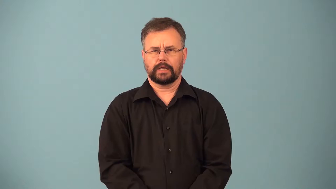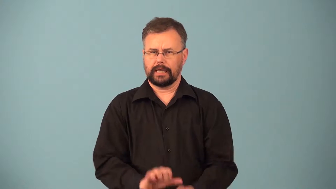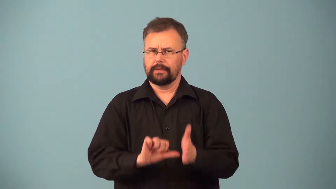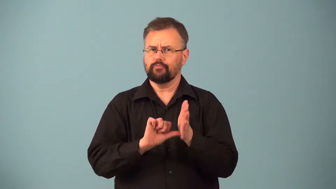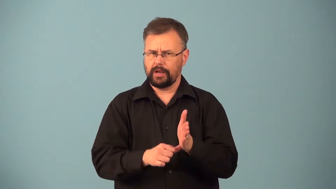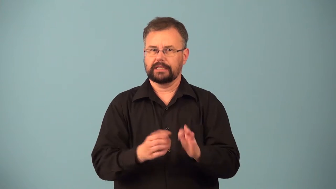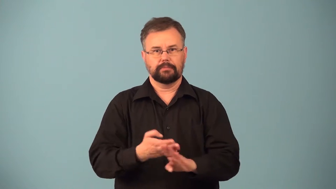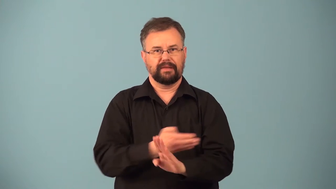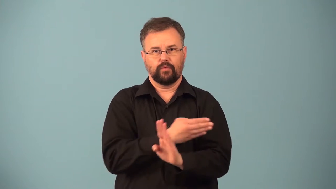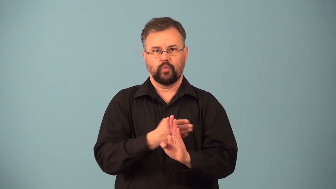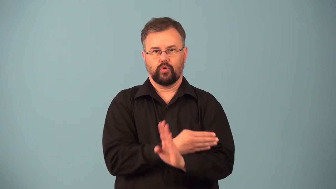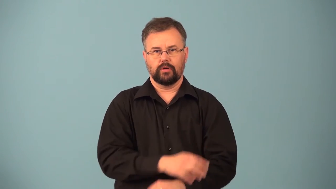prepossess-impress someone beforehand